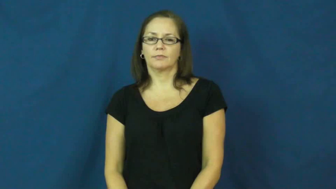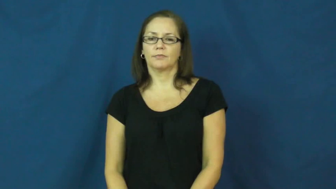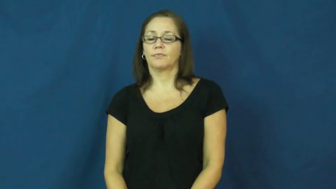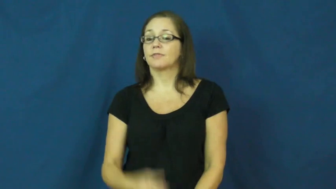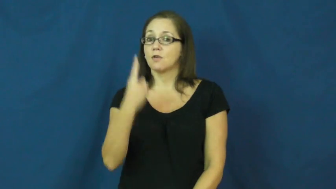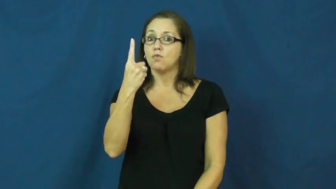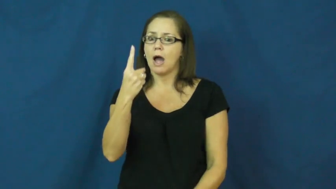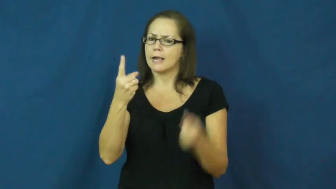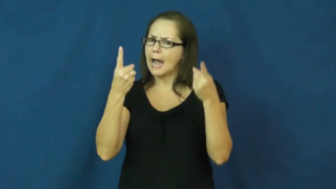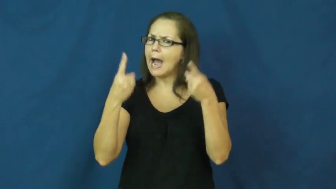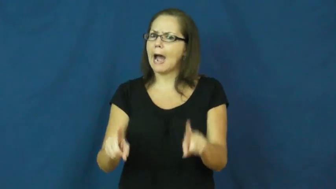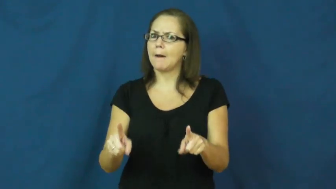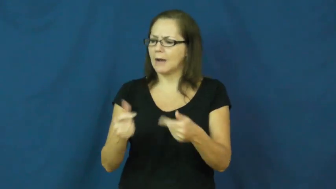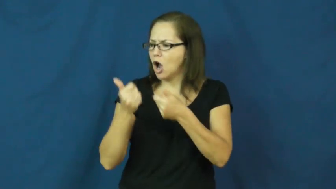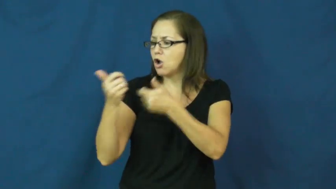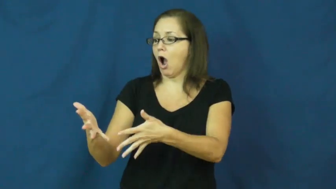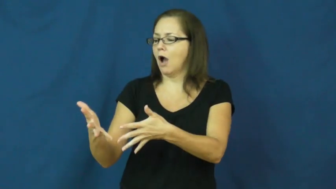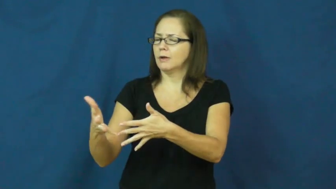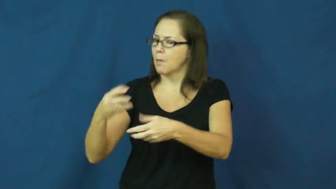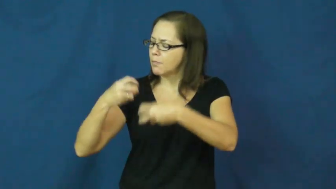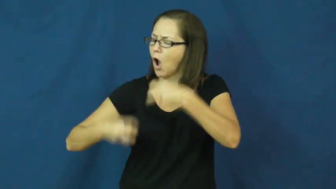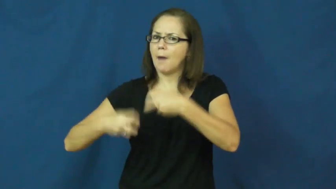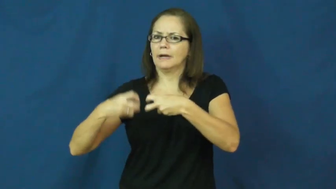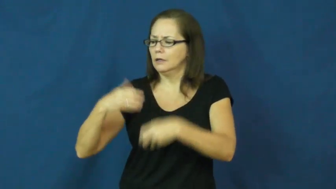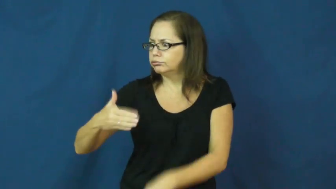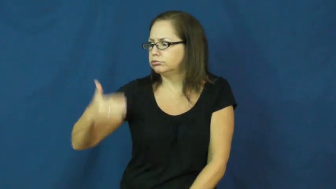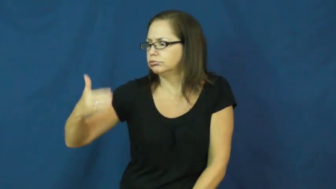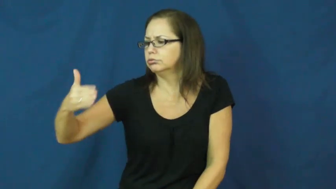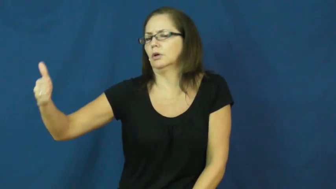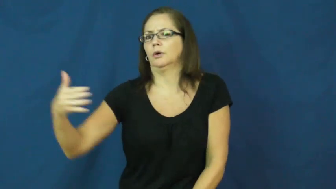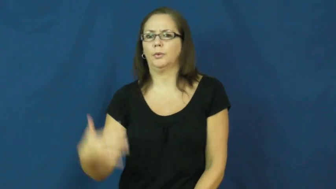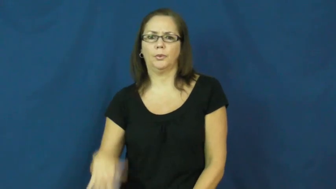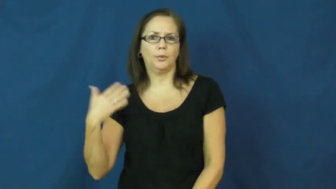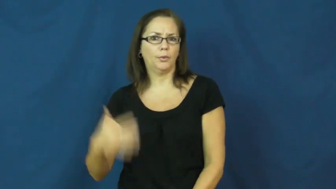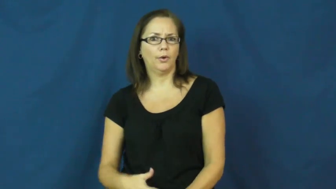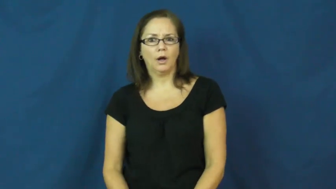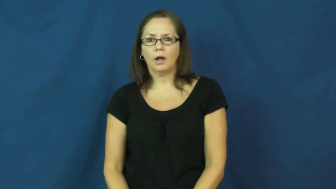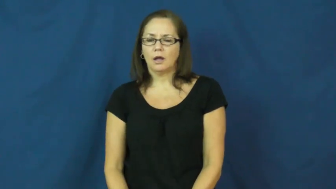can of worms